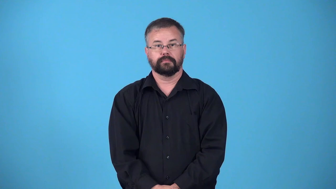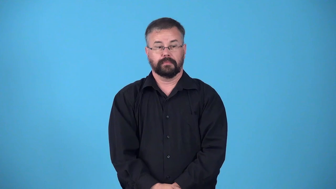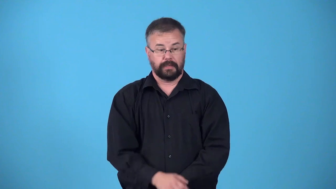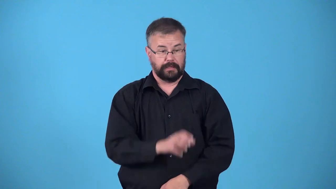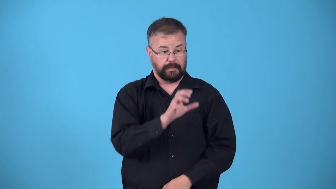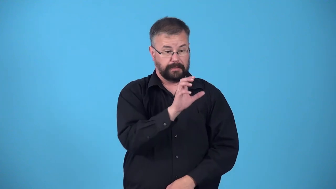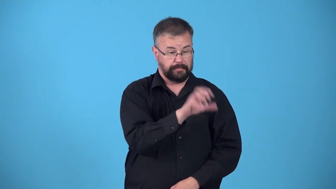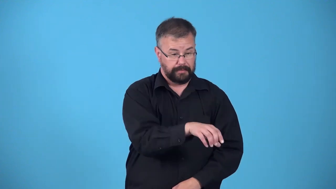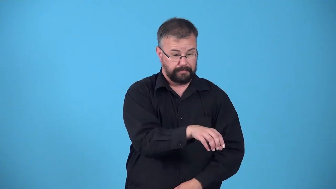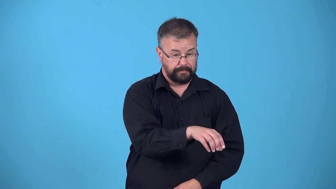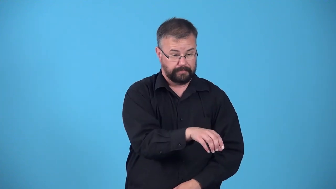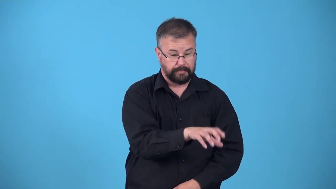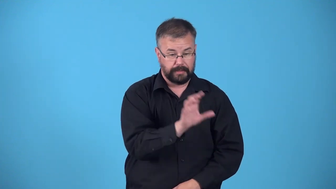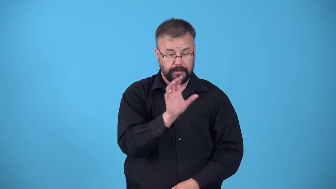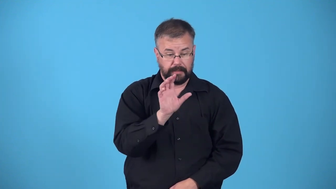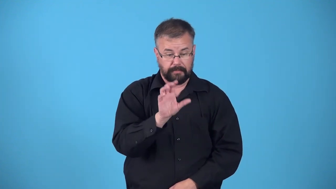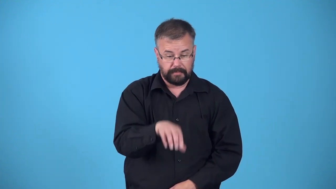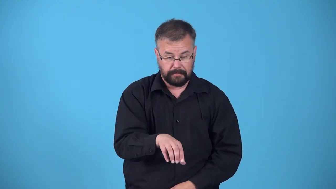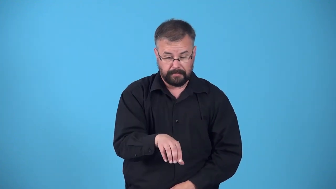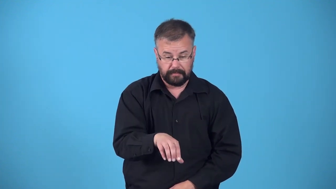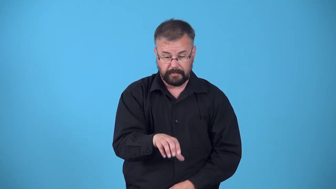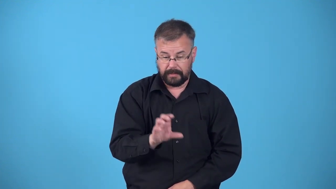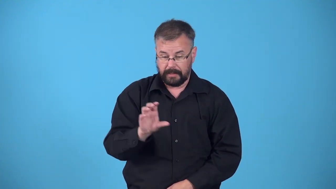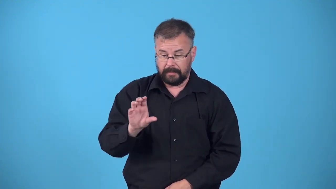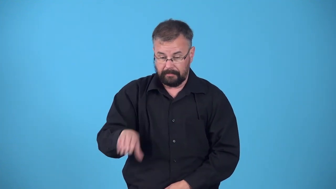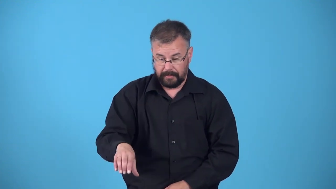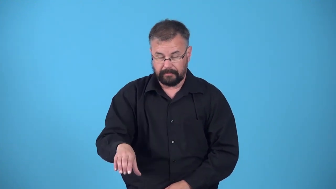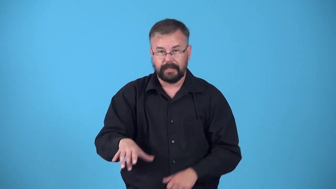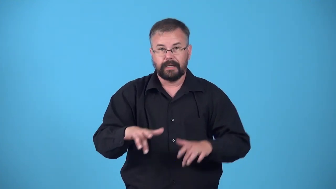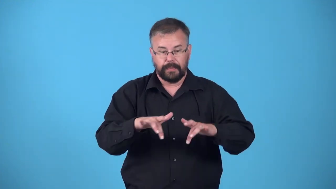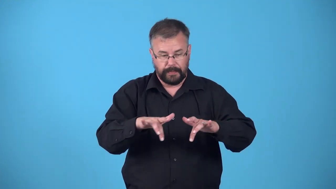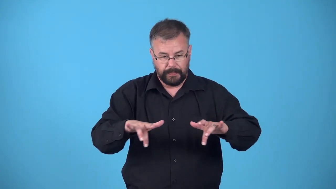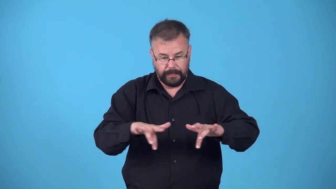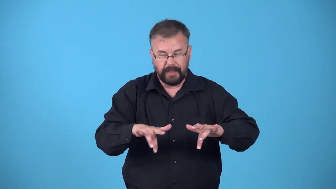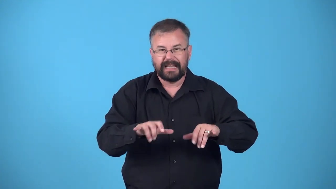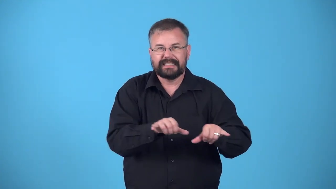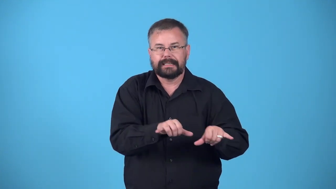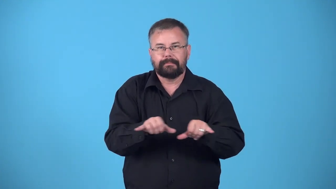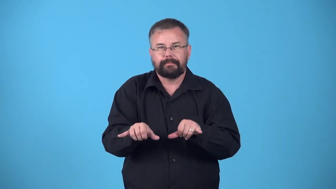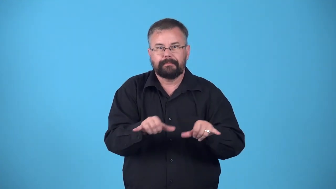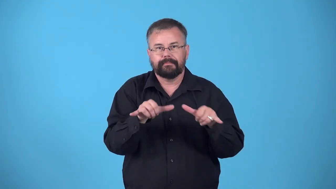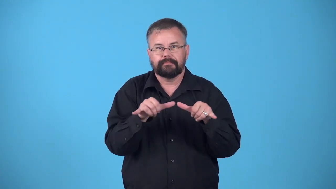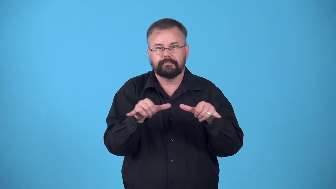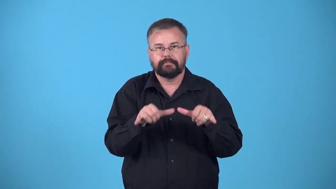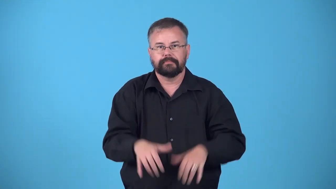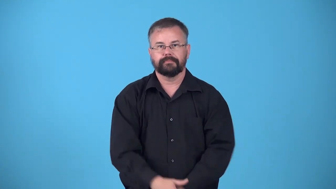evenly spaced